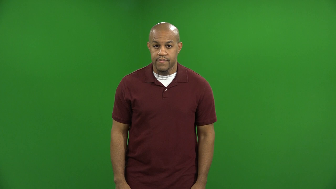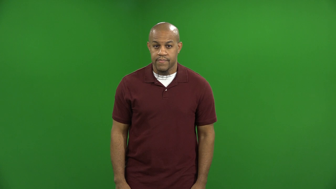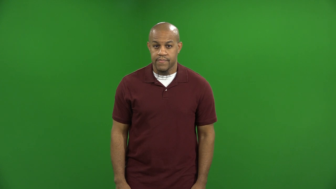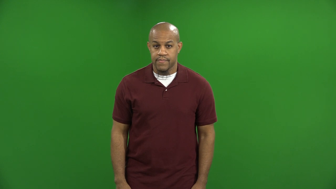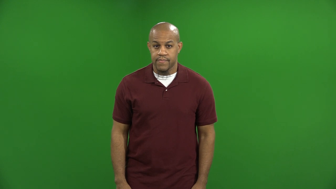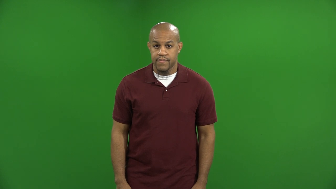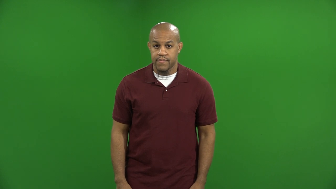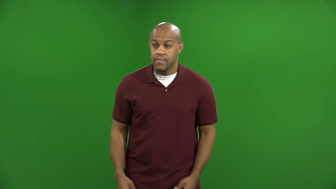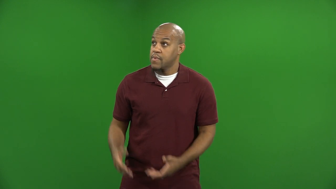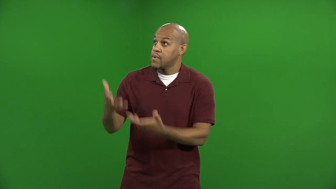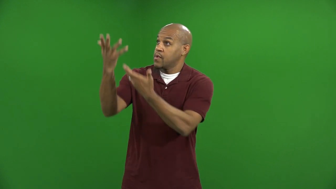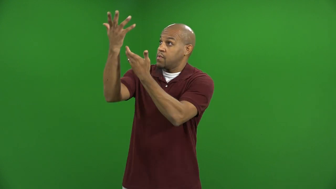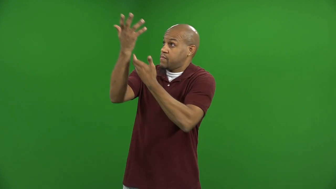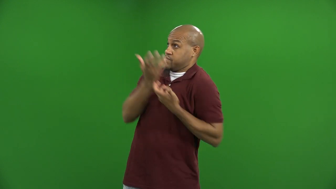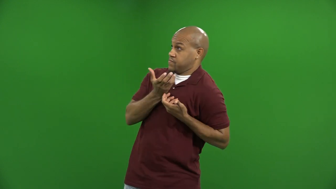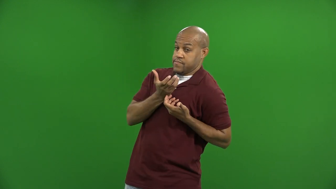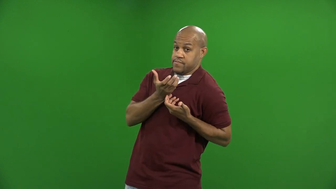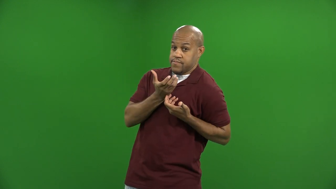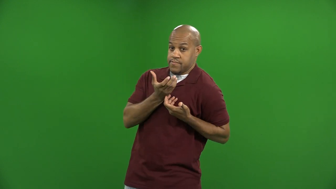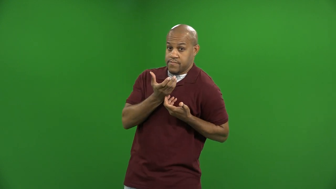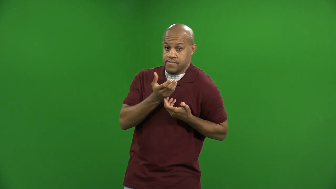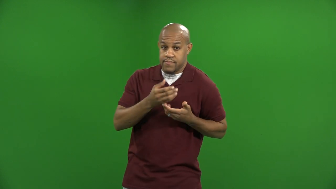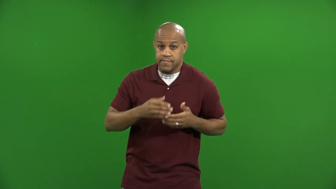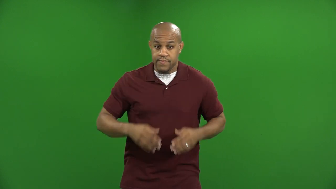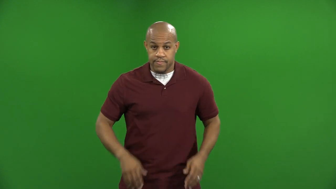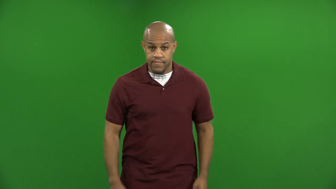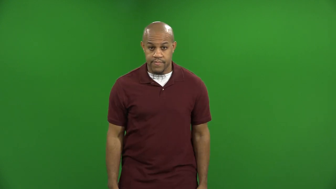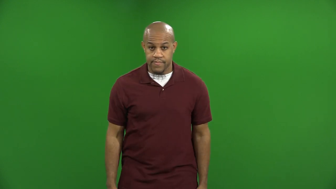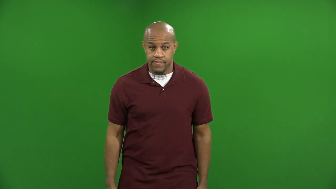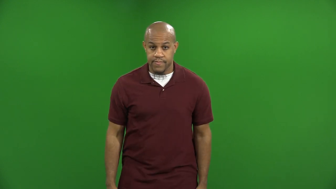Catch a football